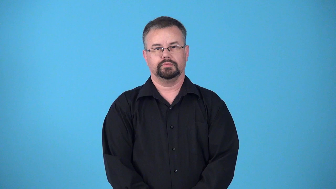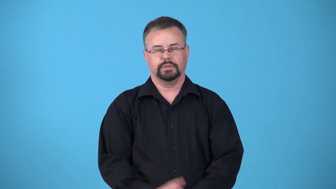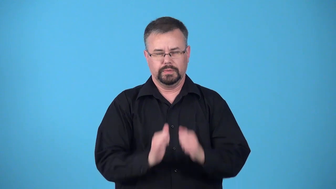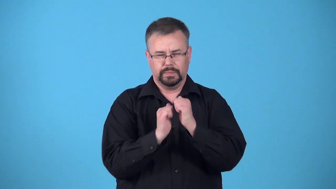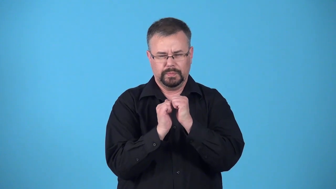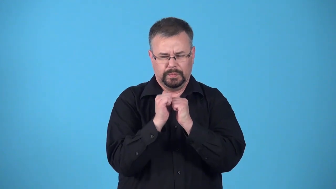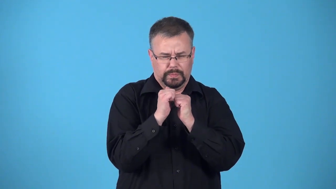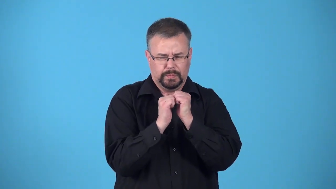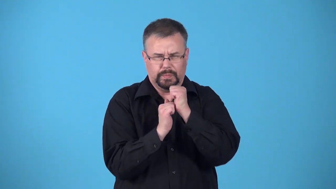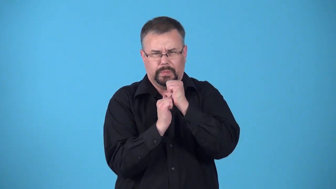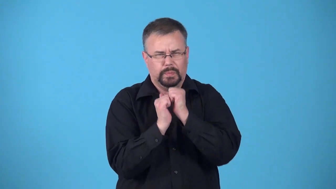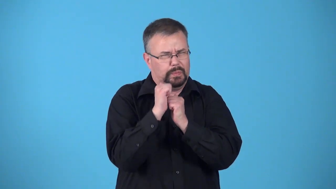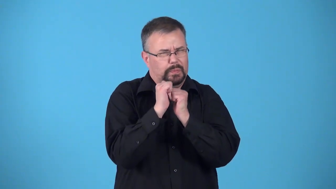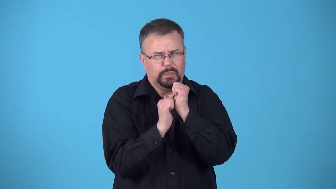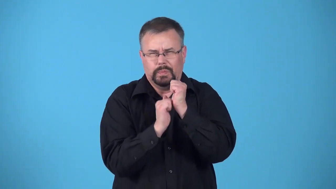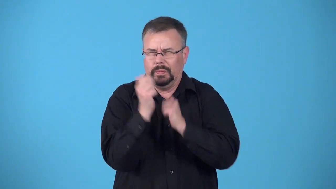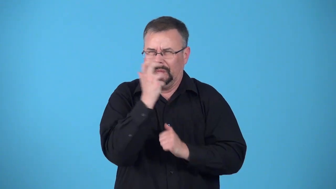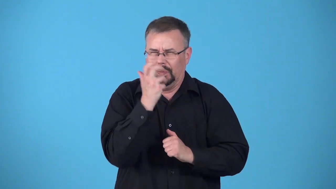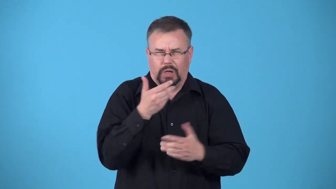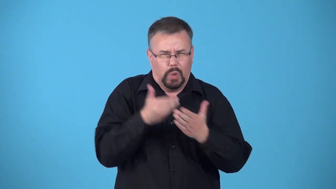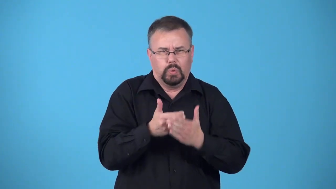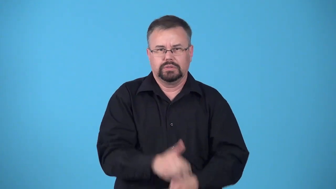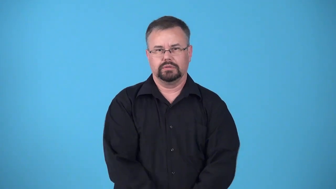neck and neck